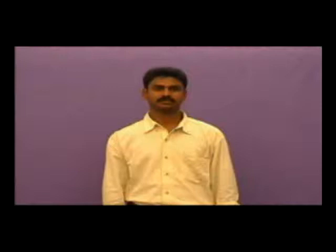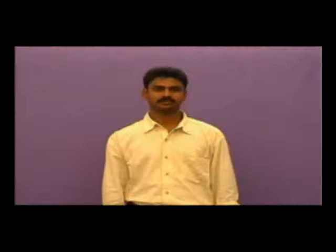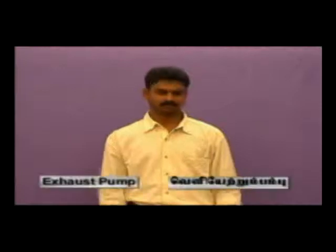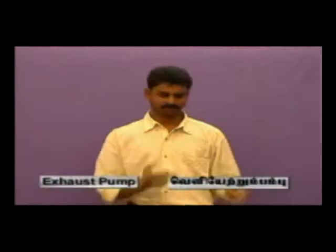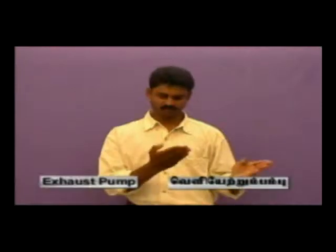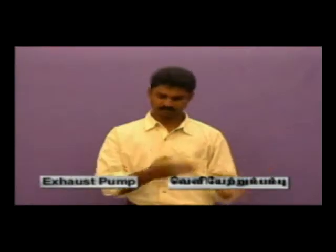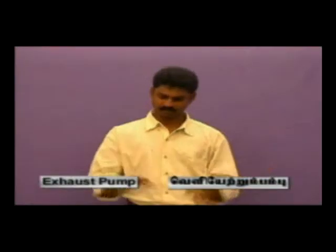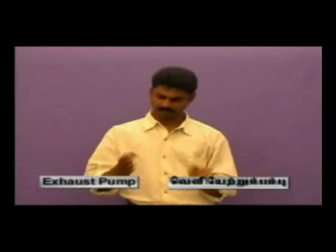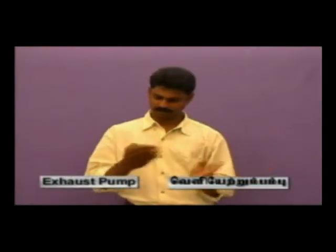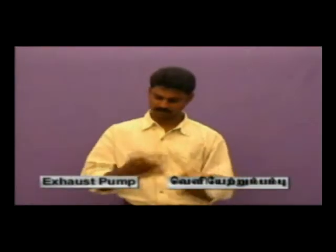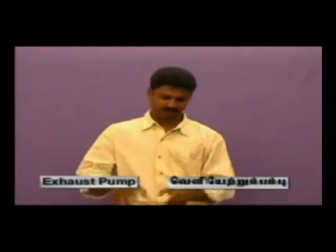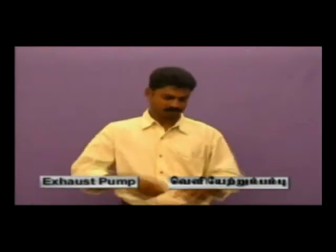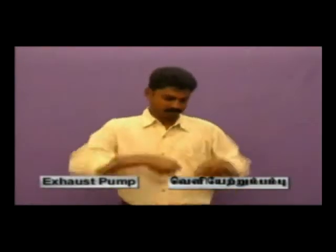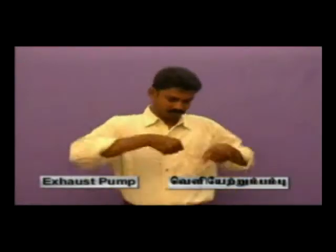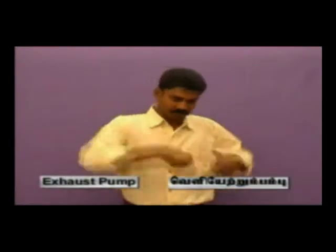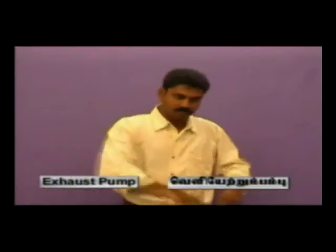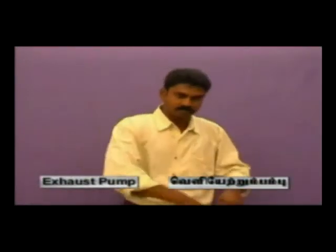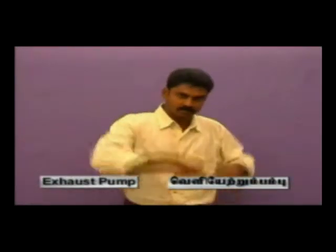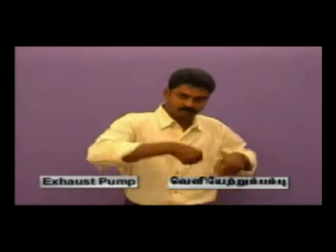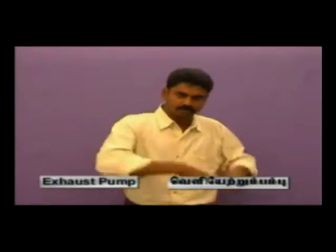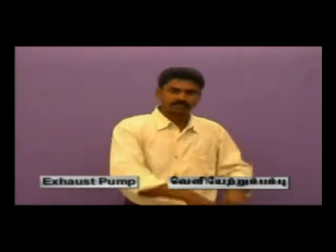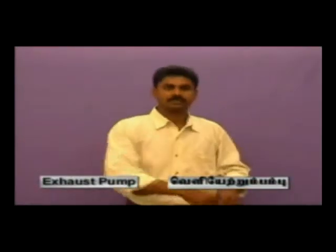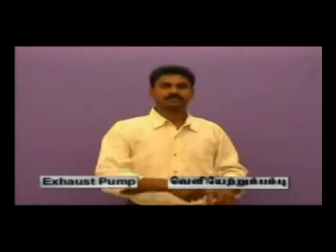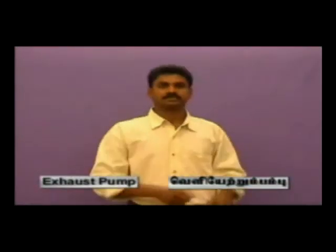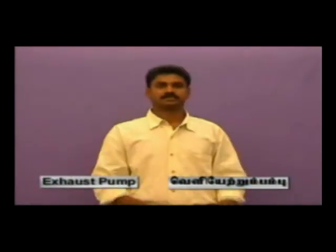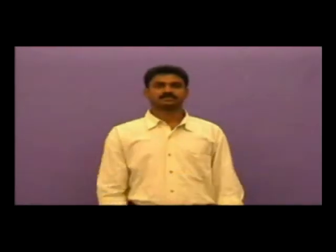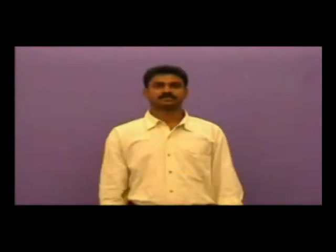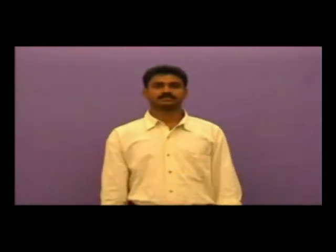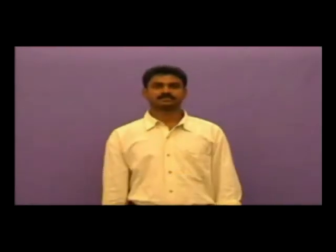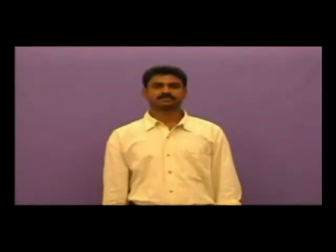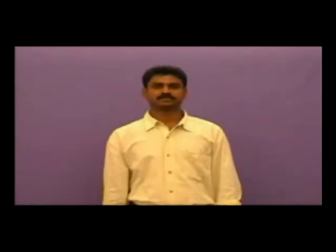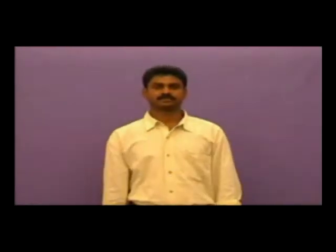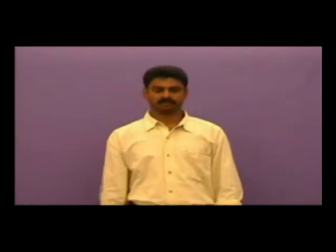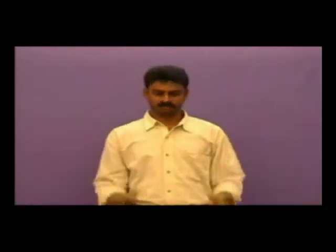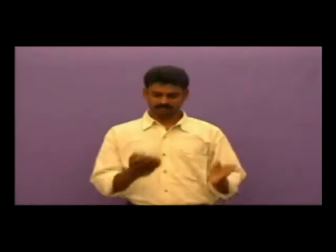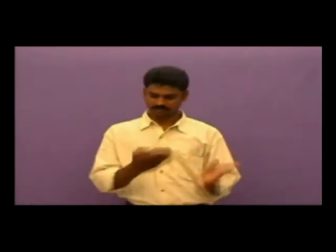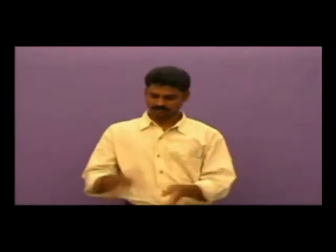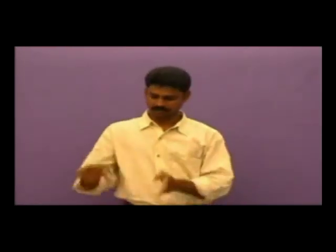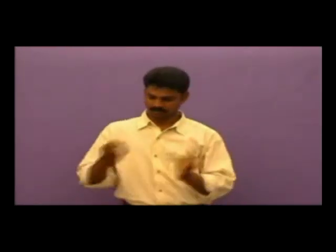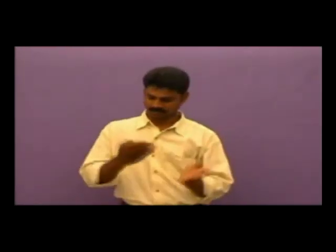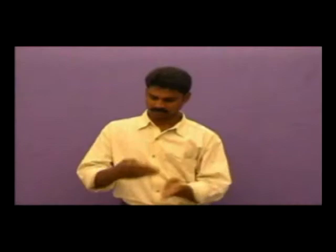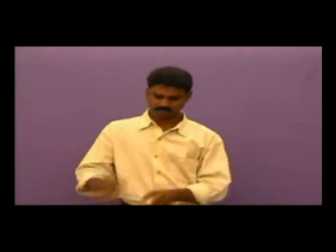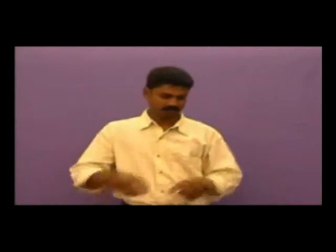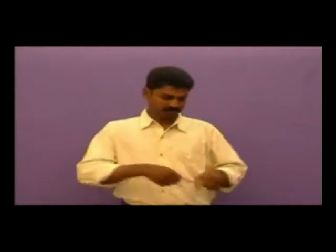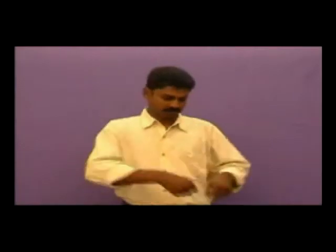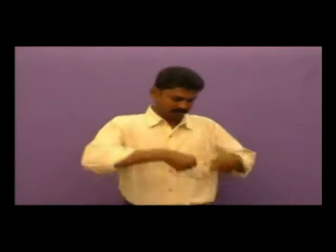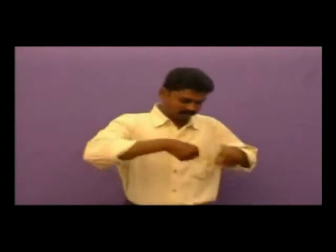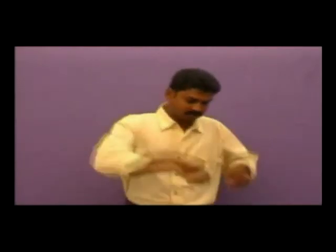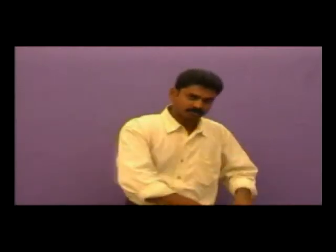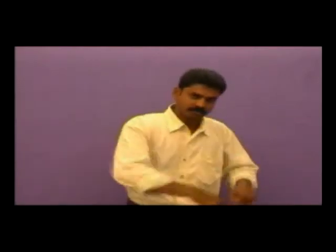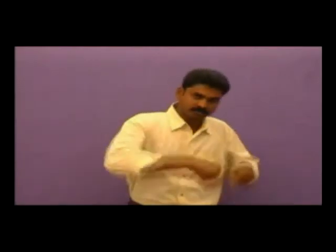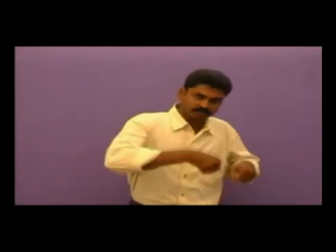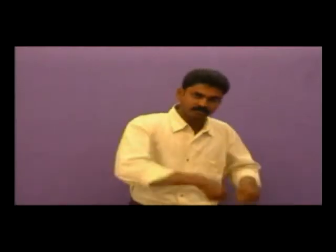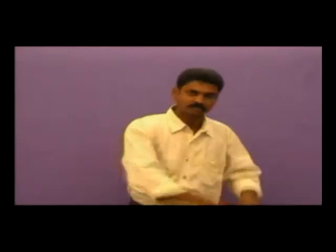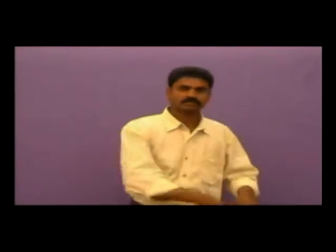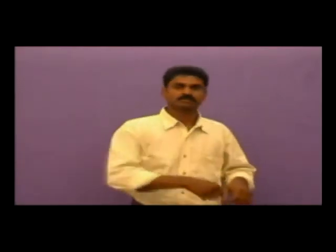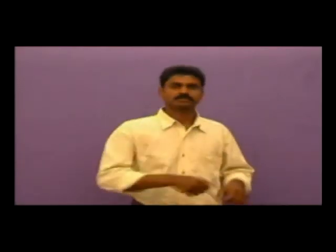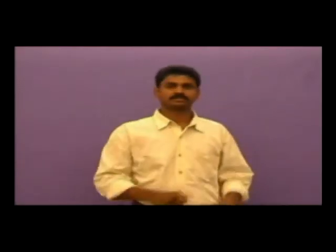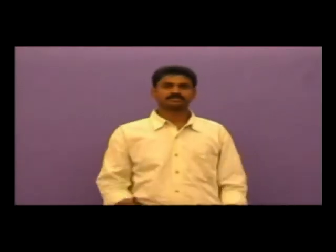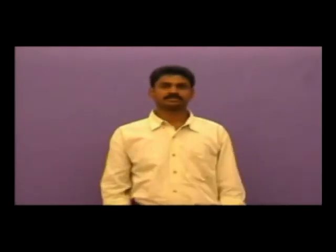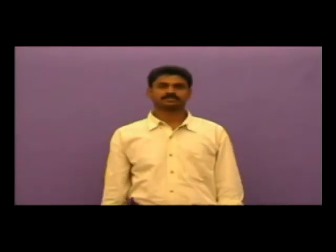Exhaust Pump